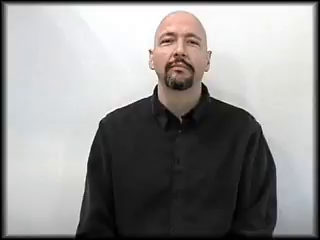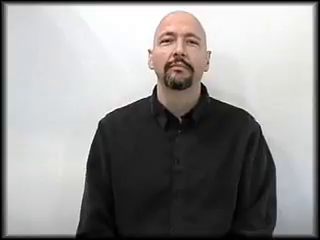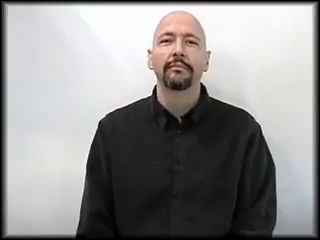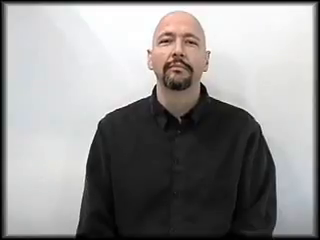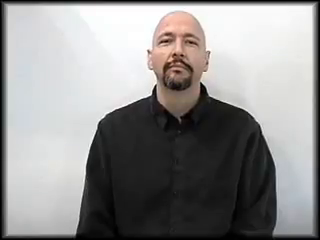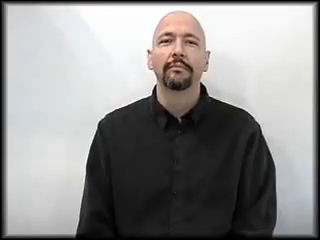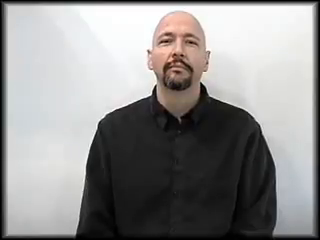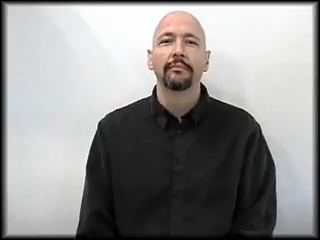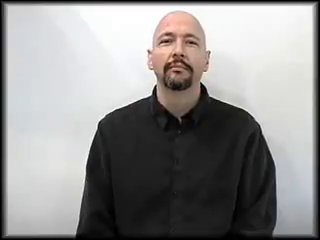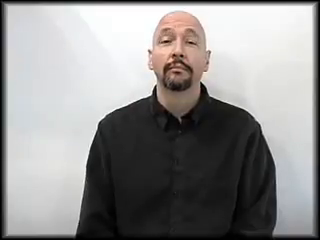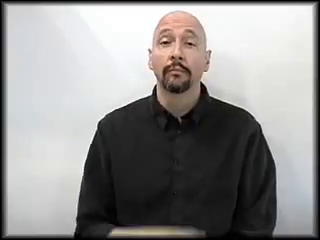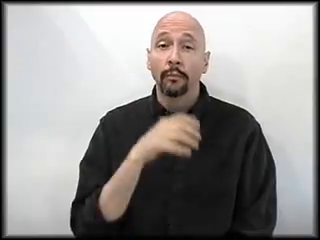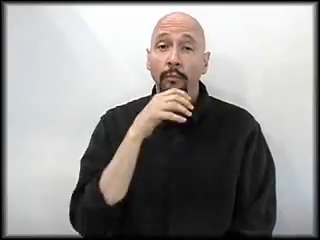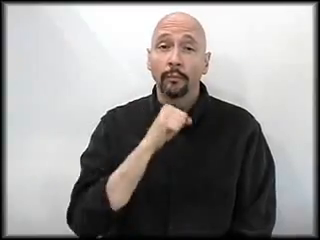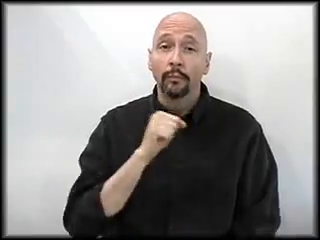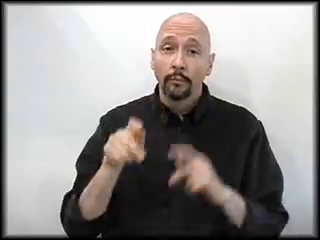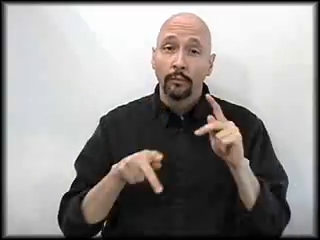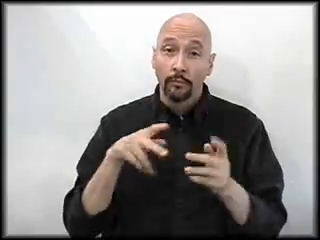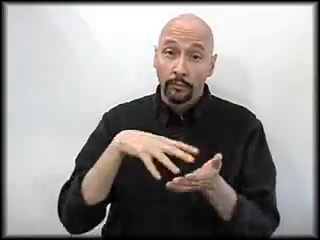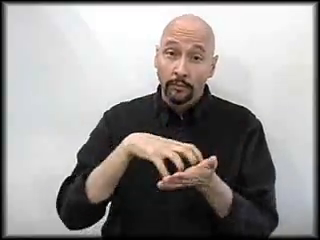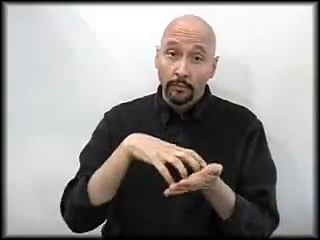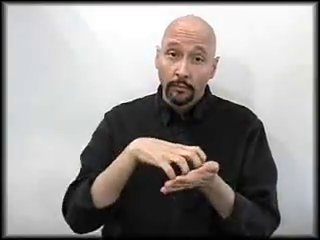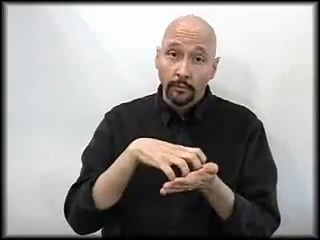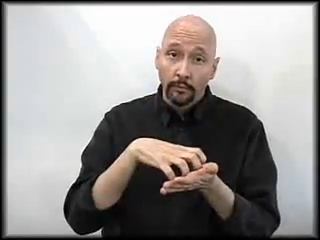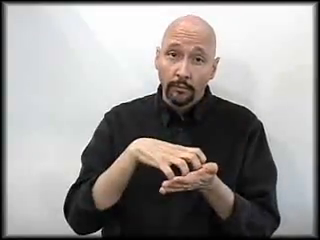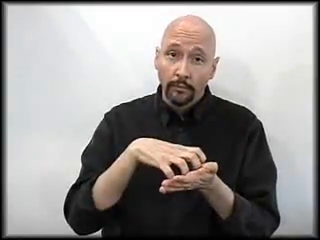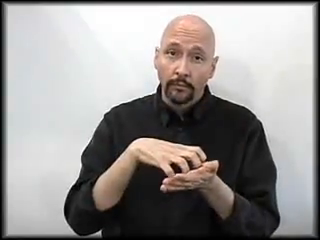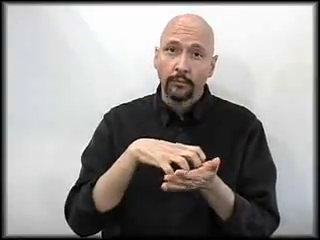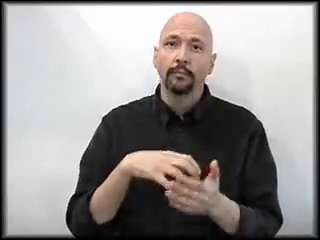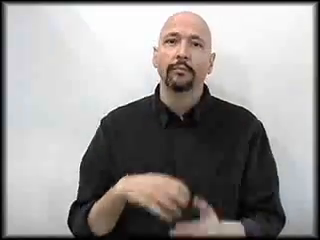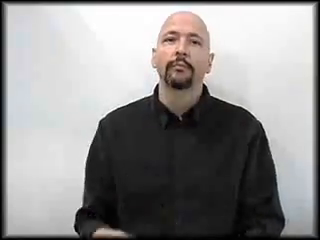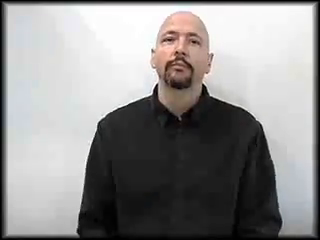old people weak